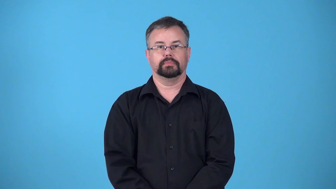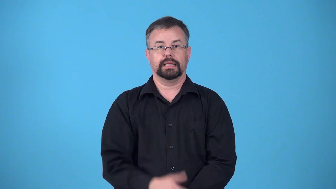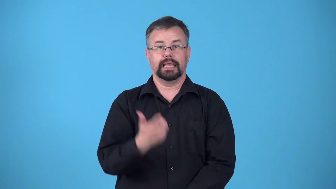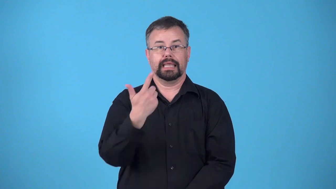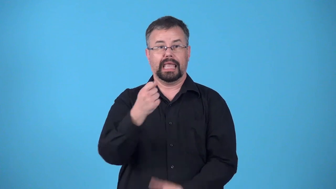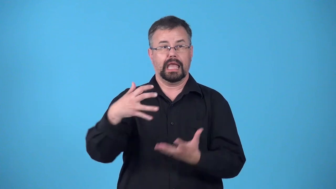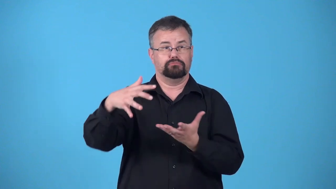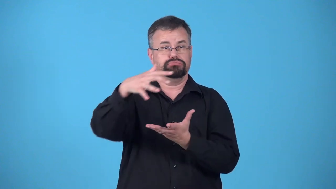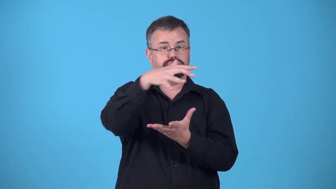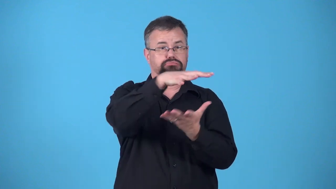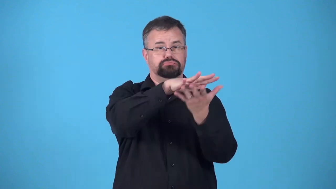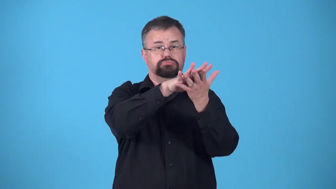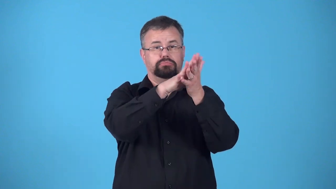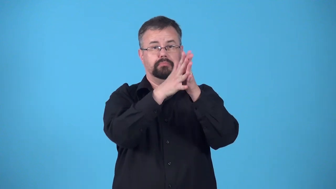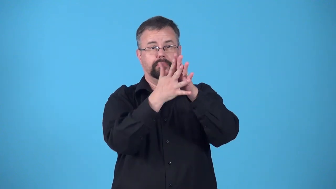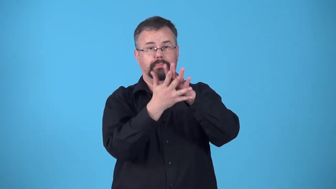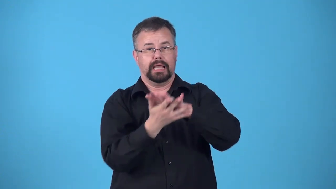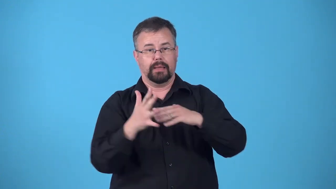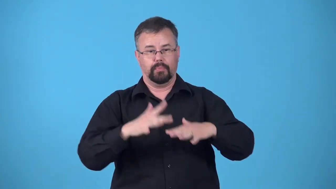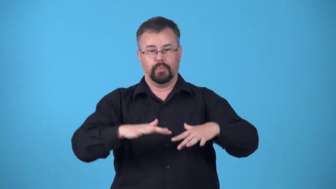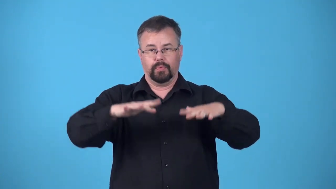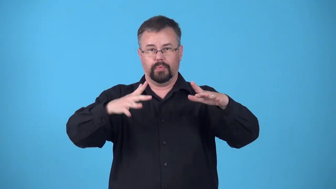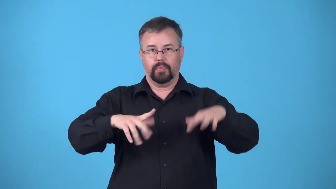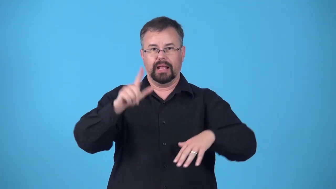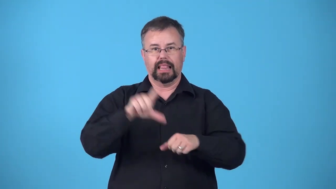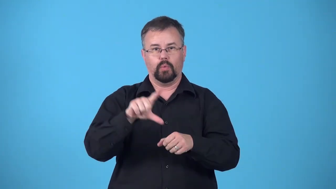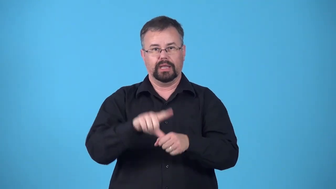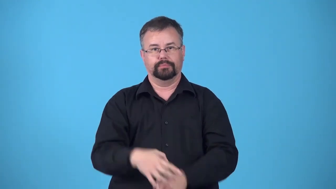condense